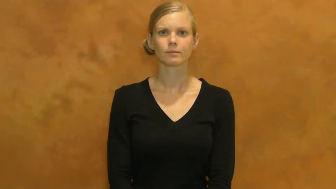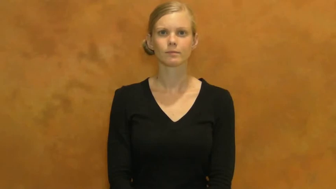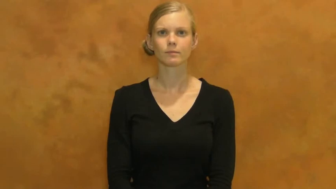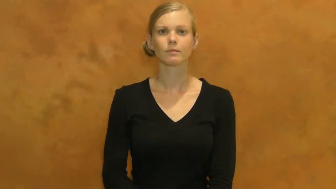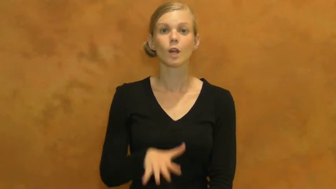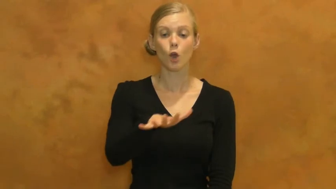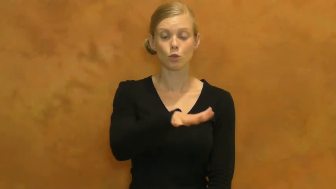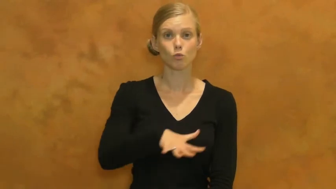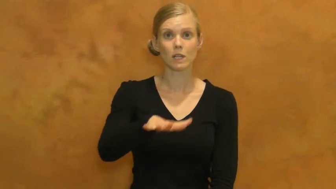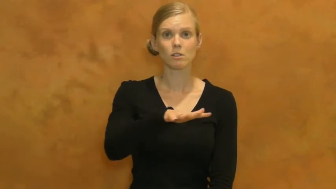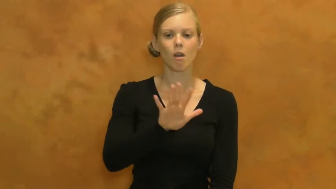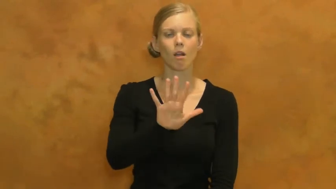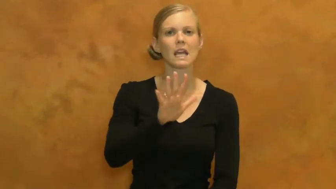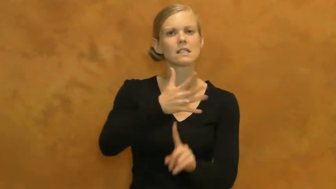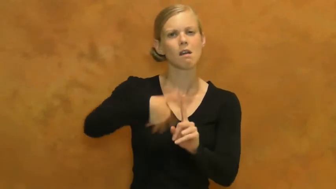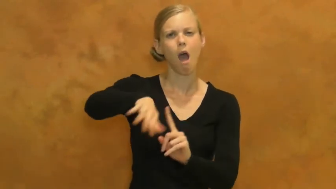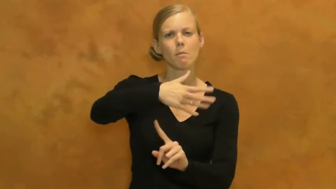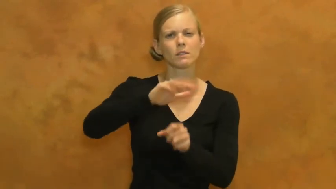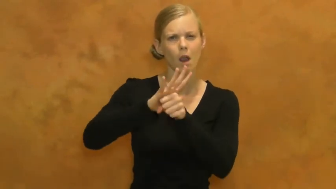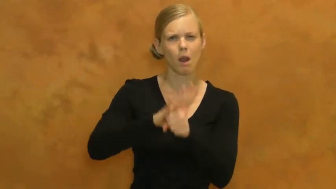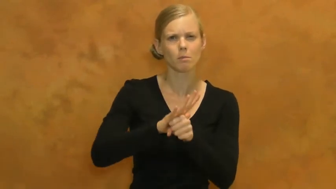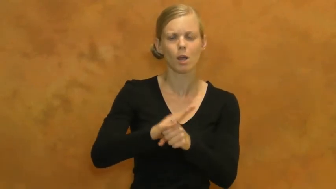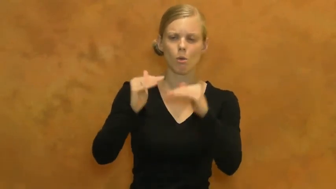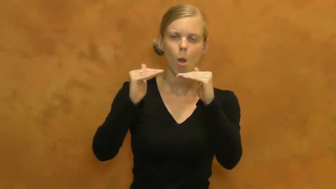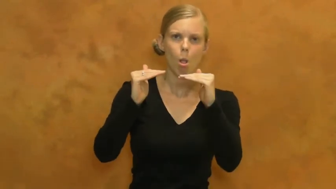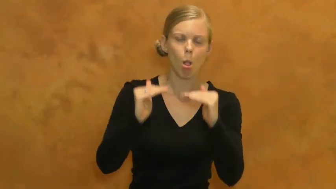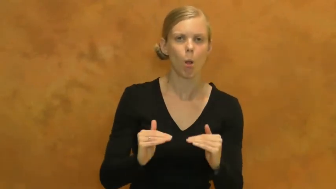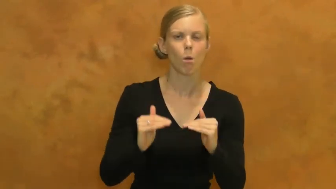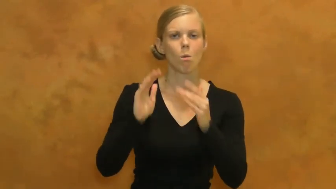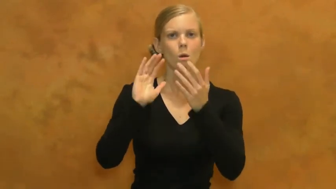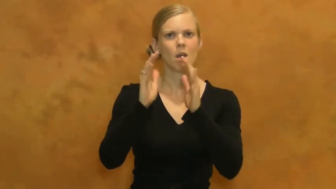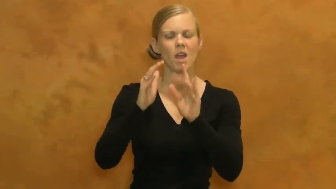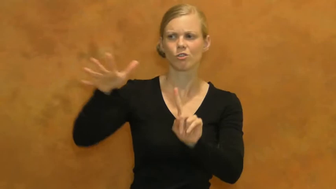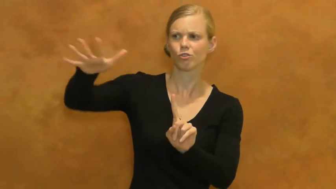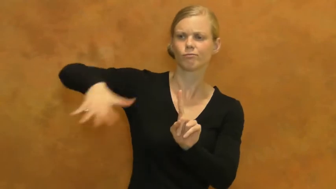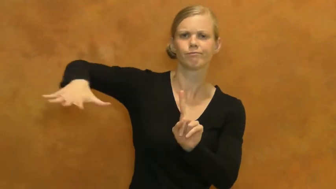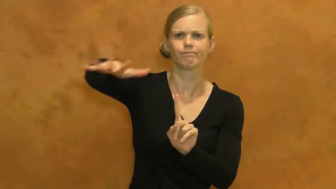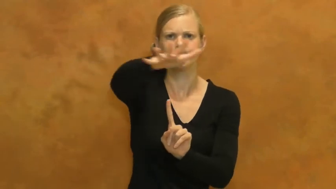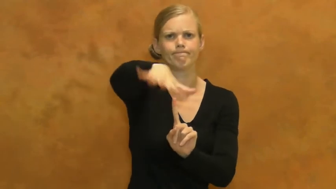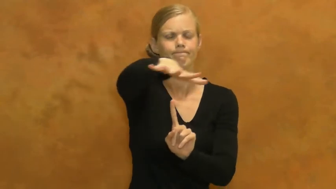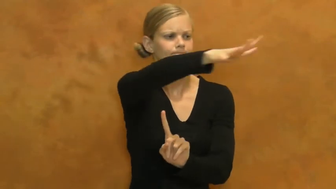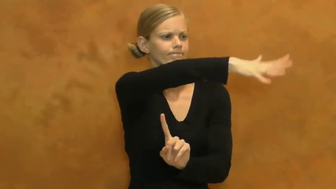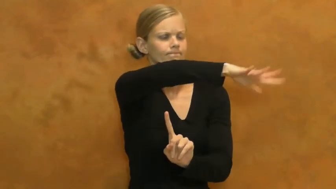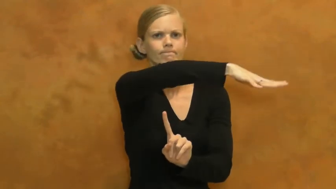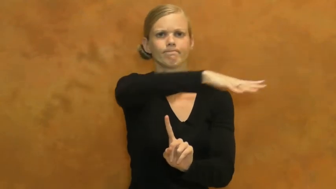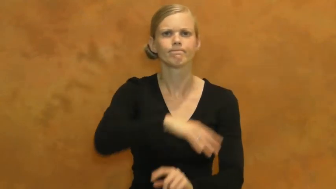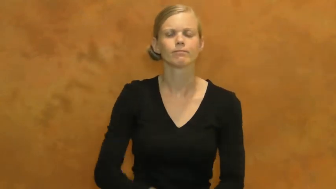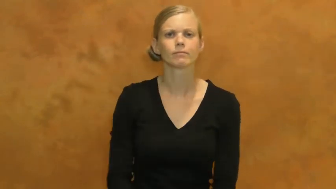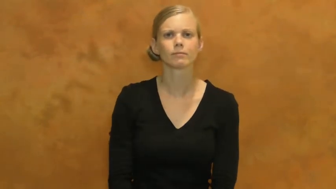depression